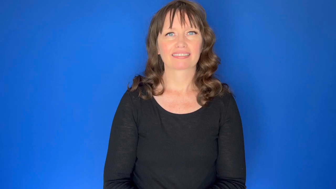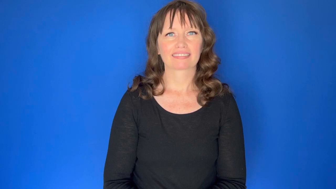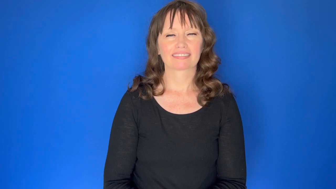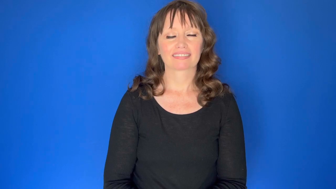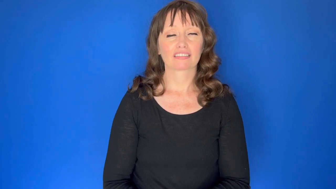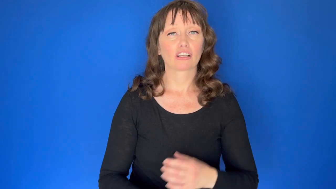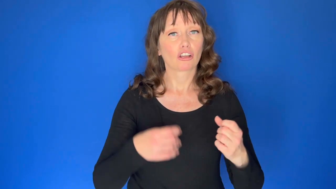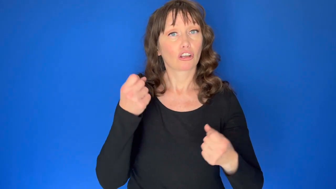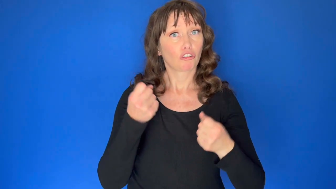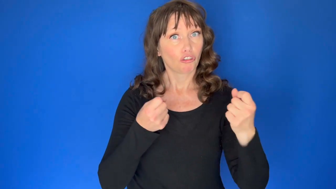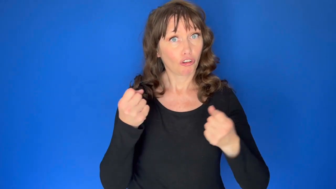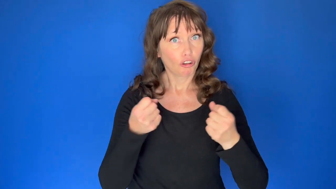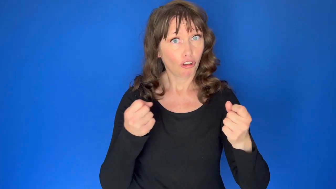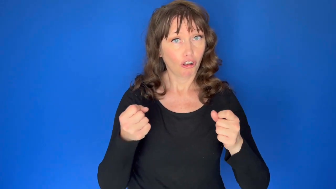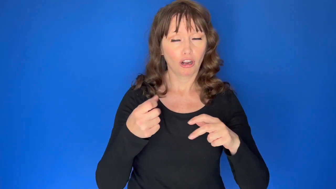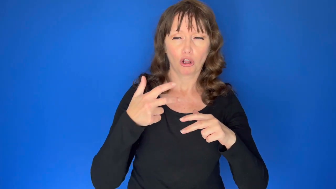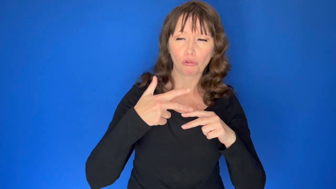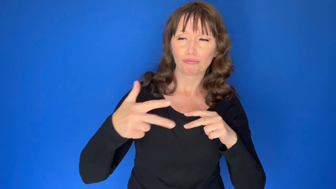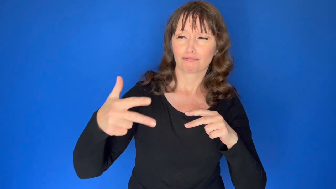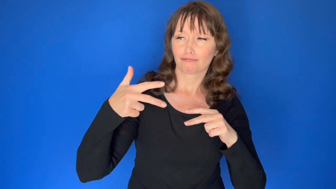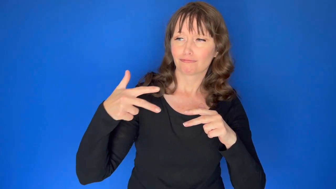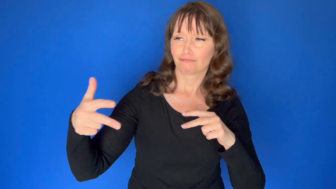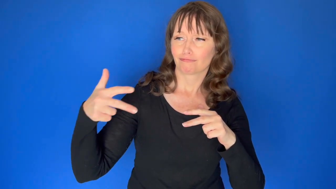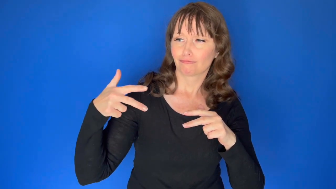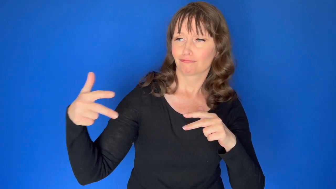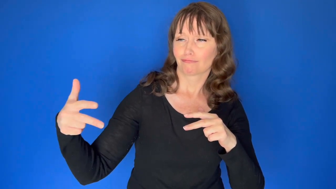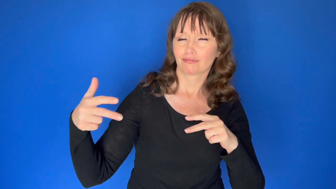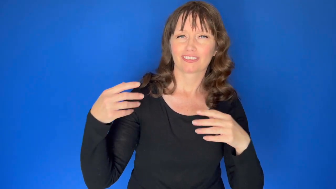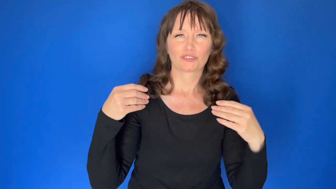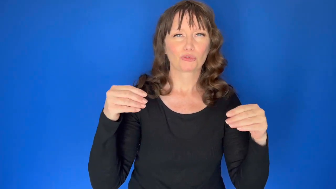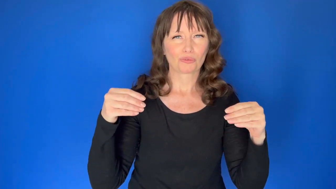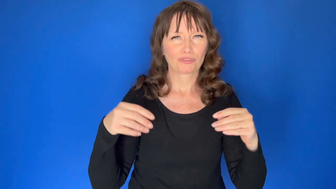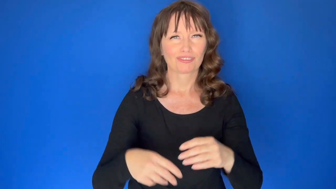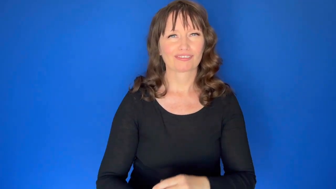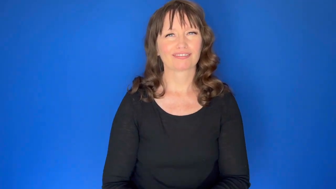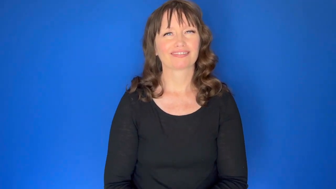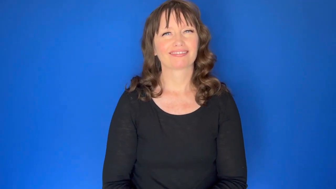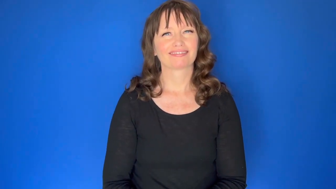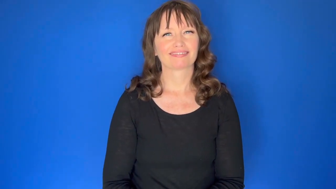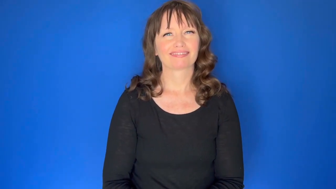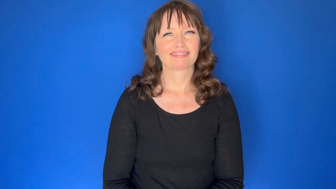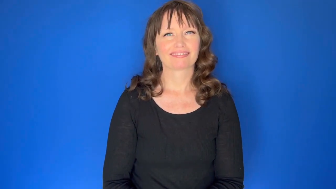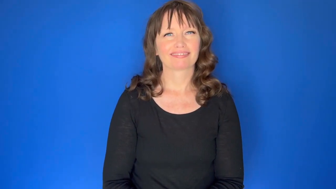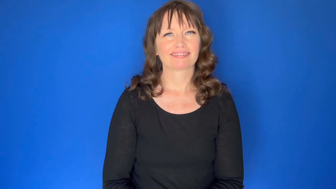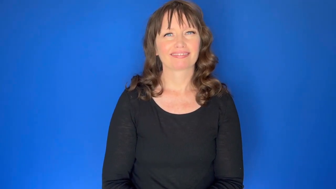car dealership